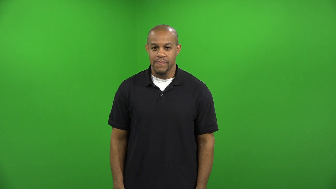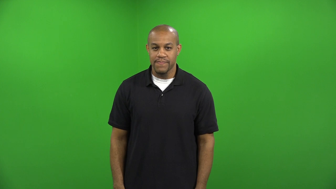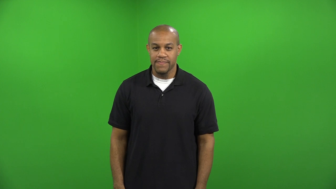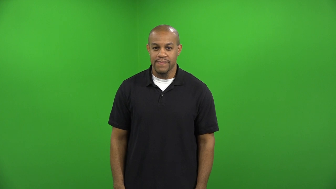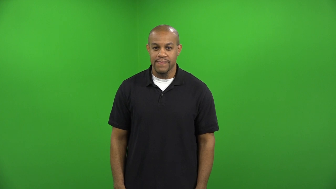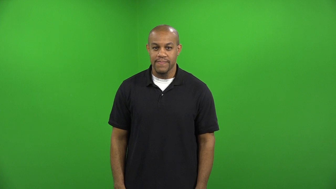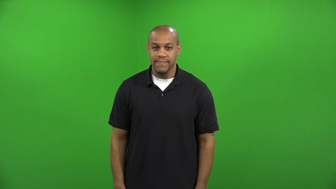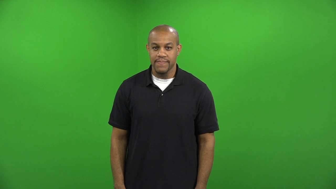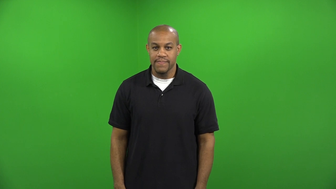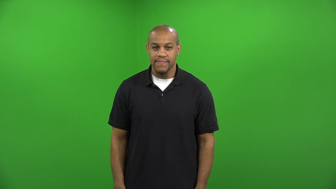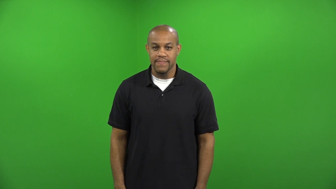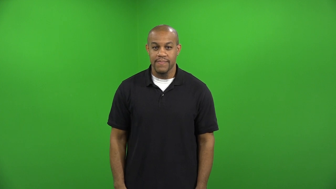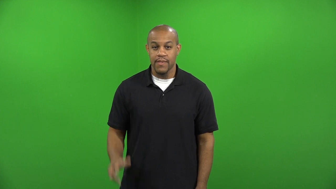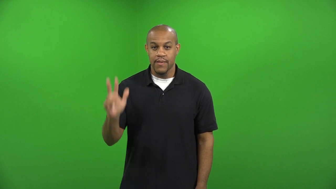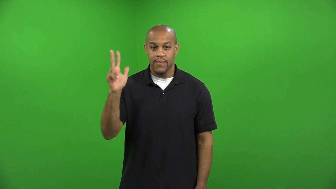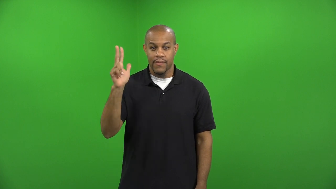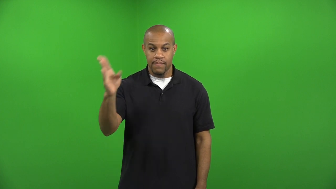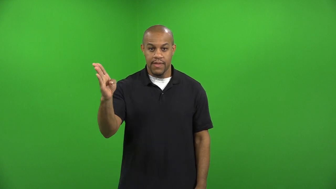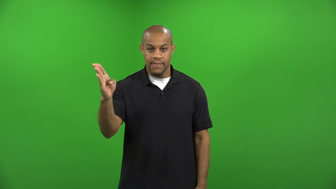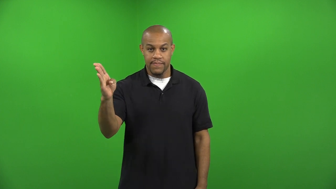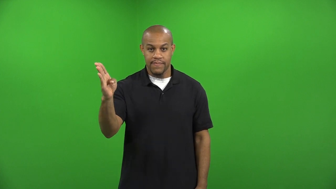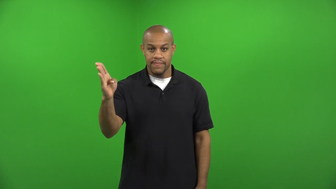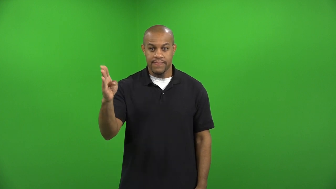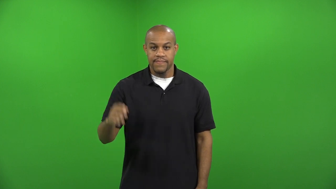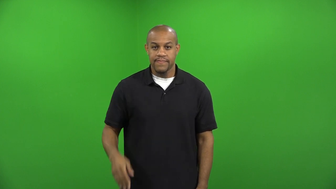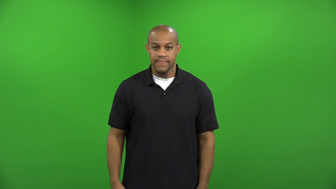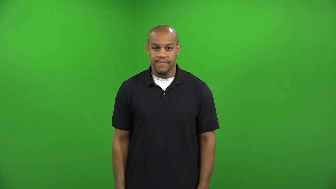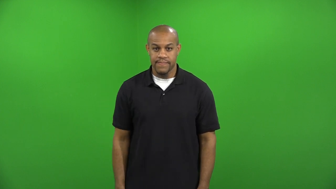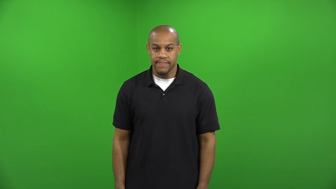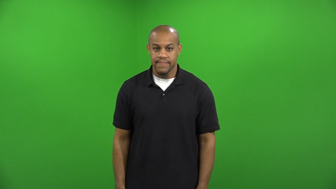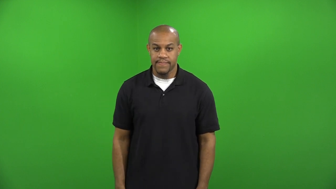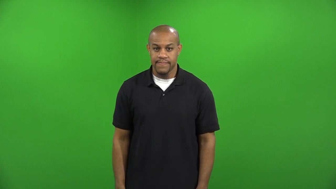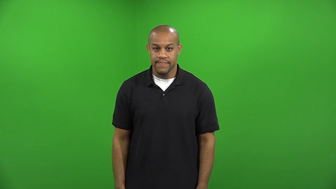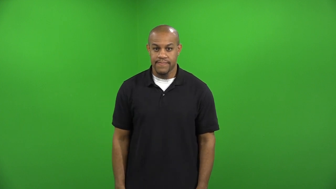Third base